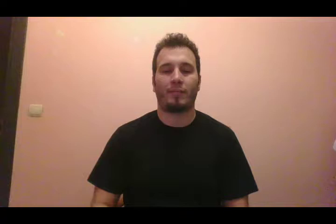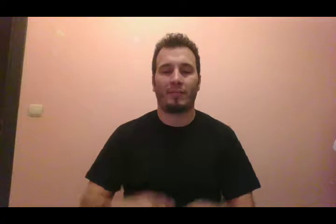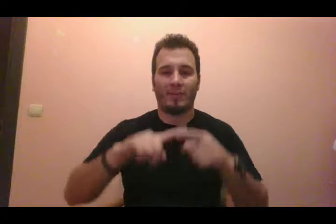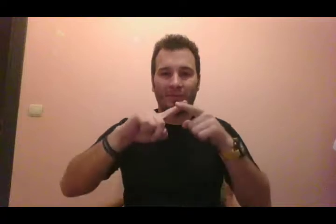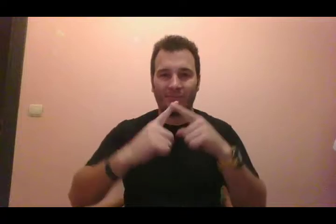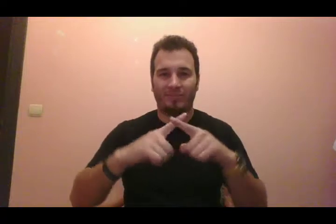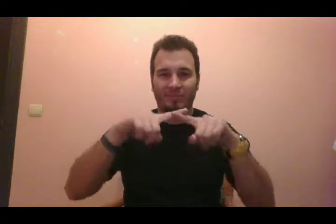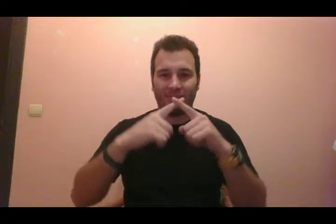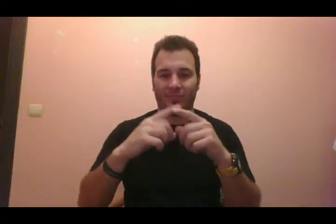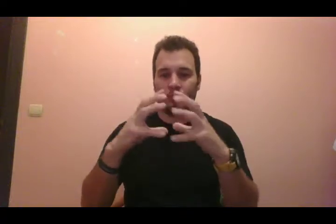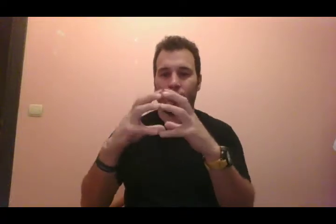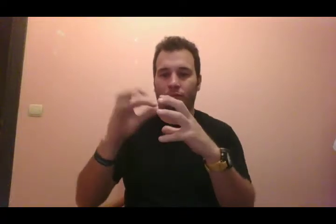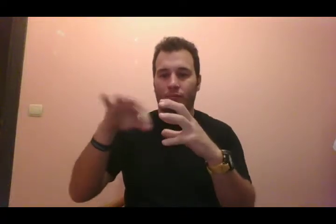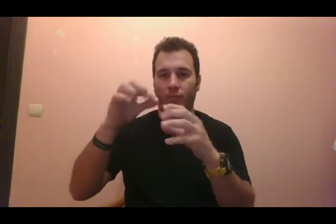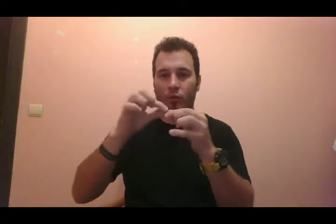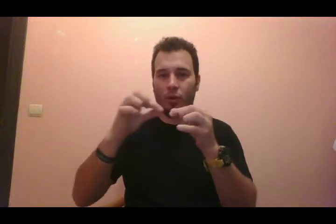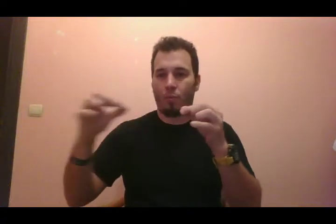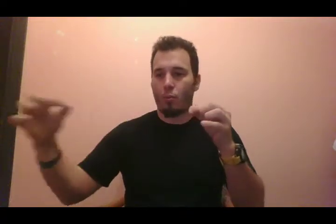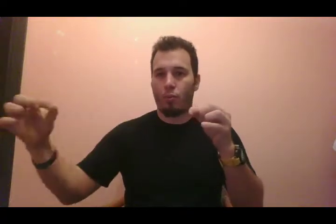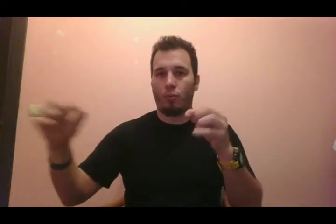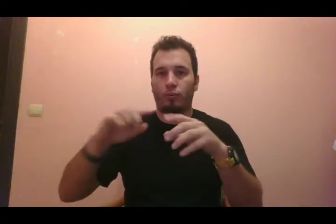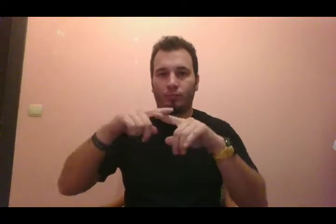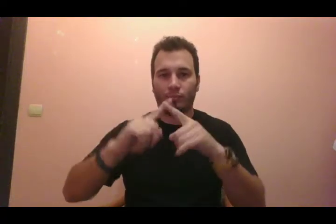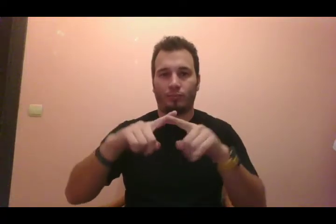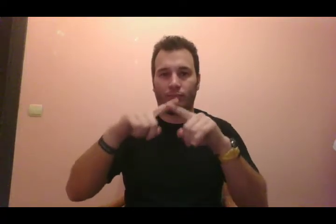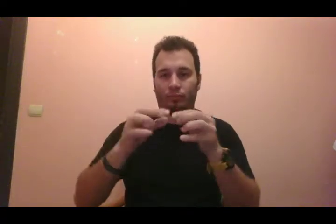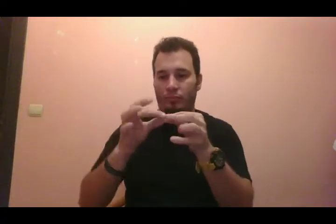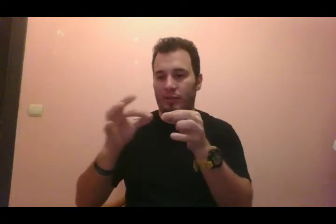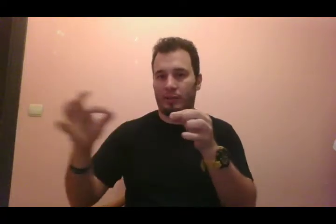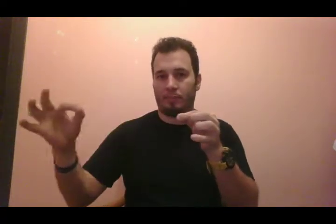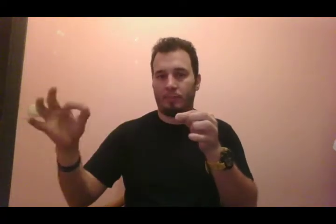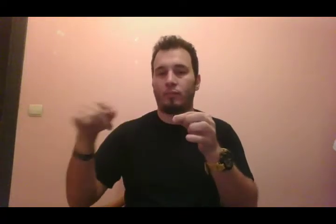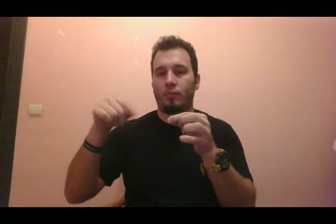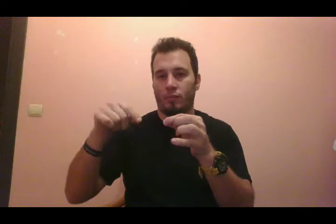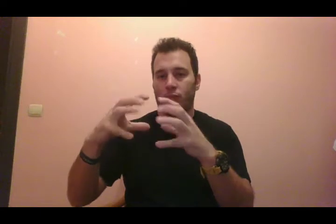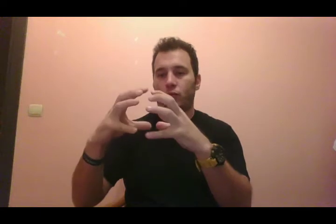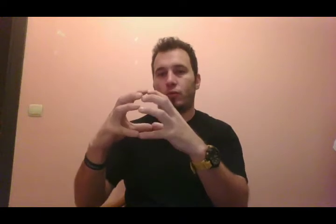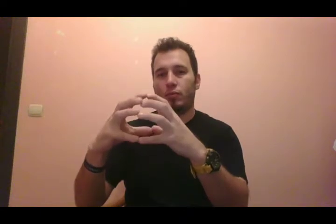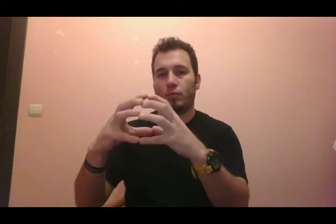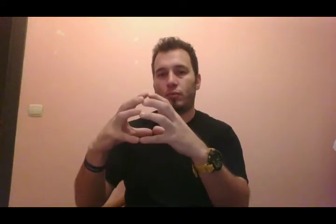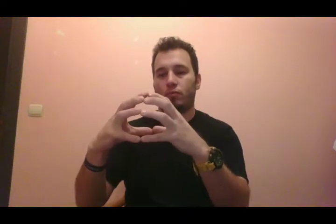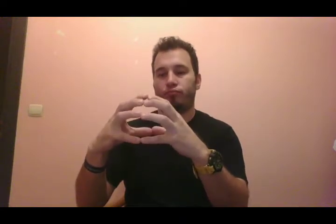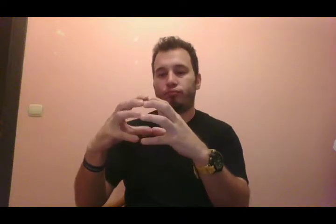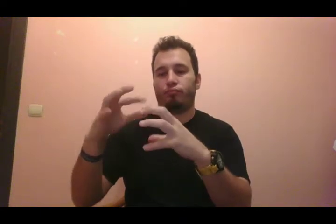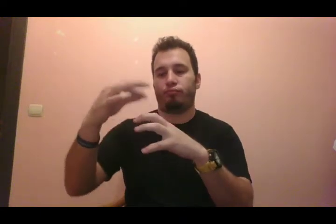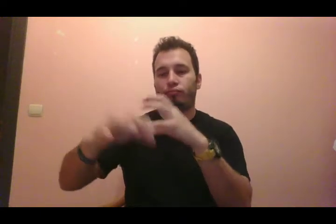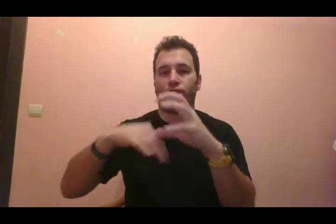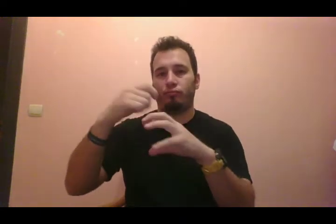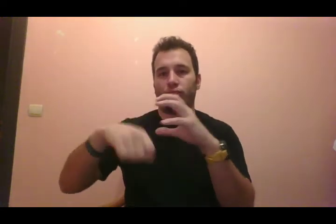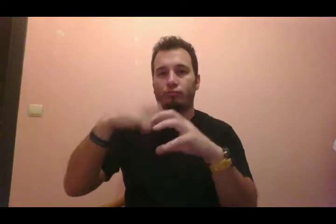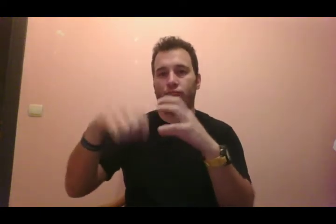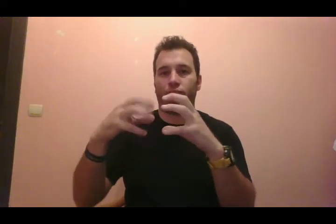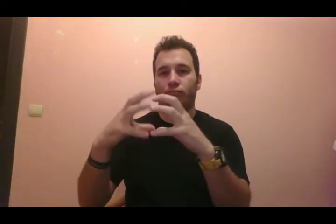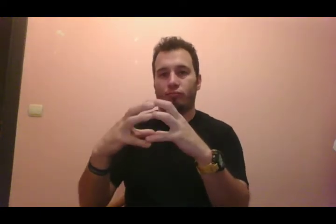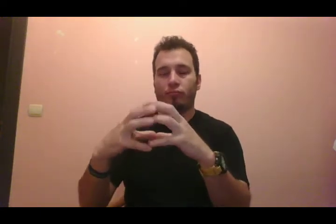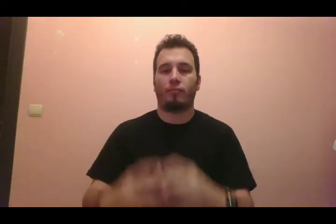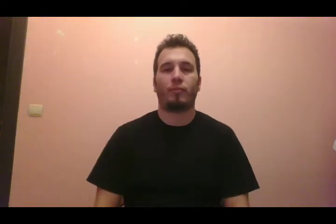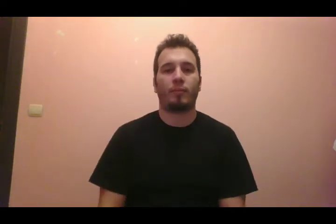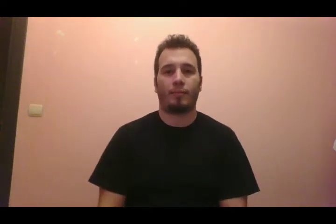yarn